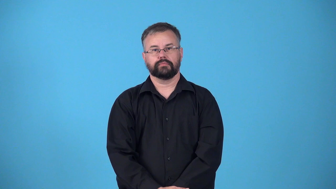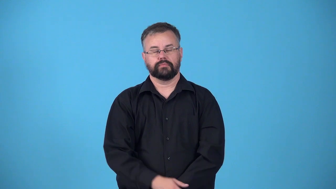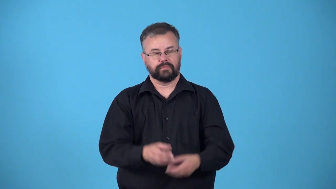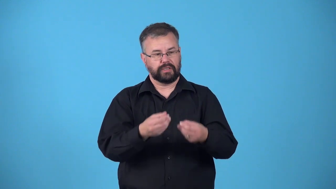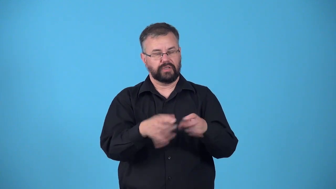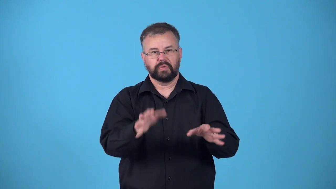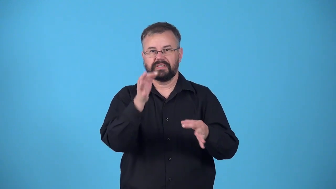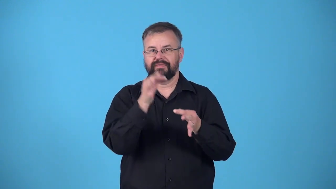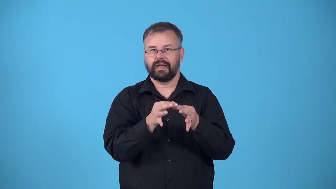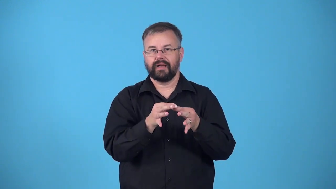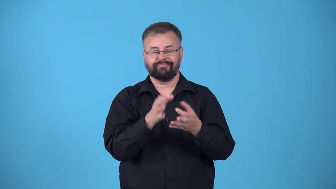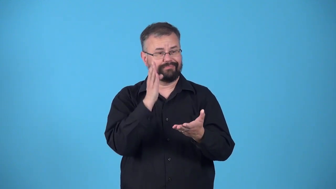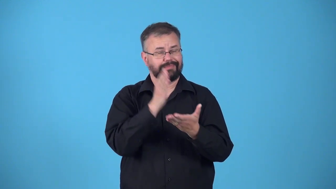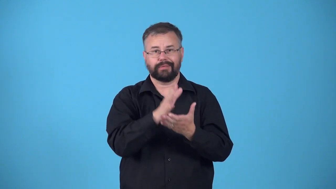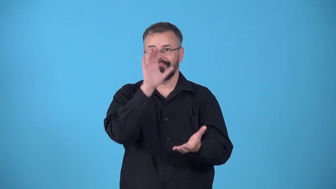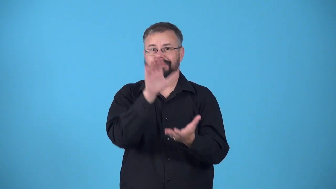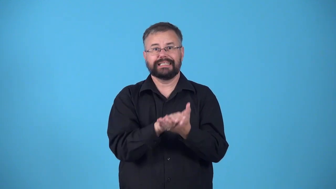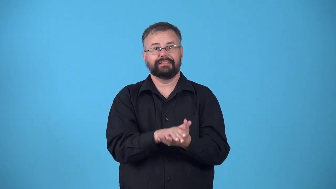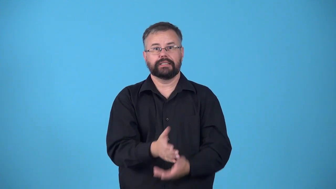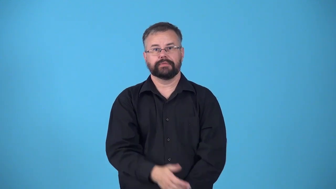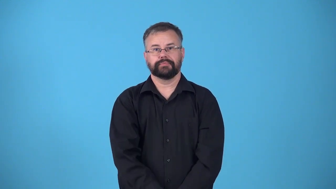give up on